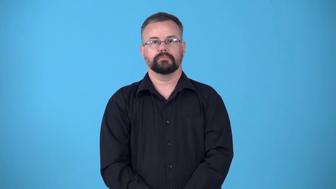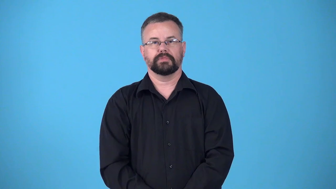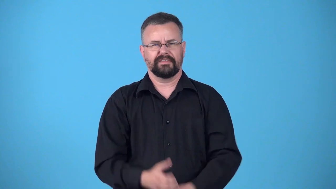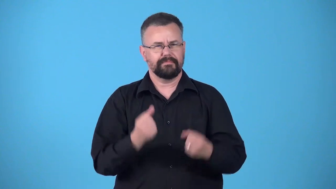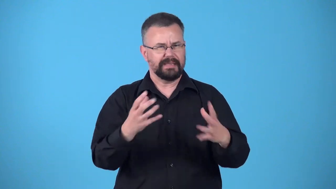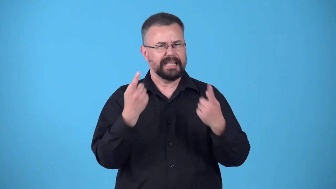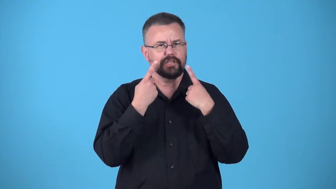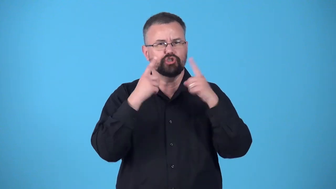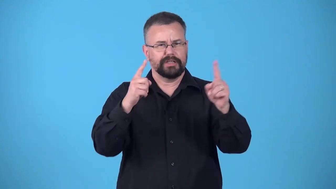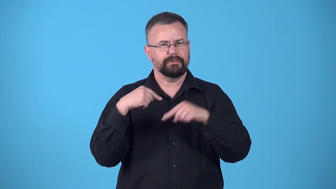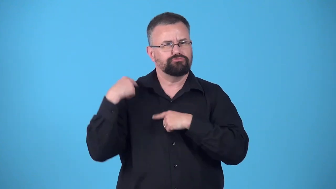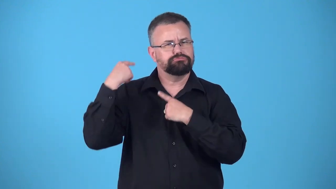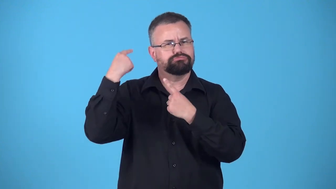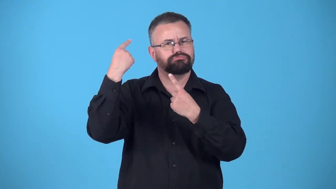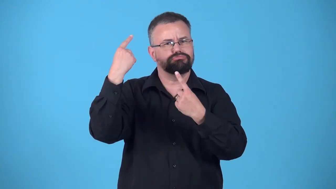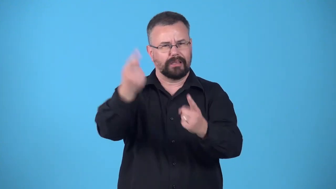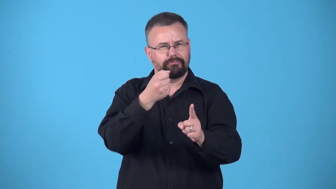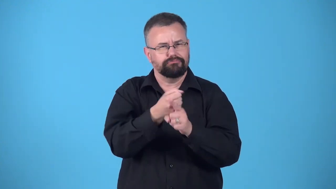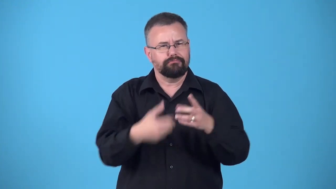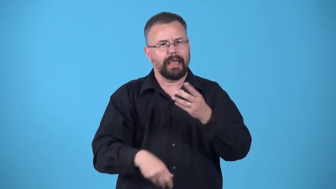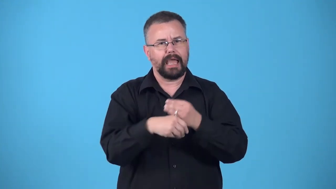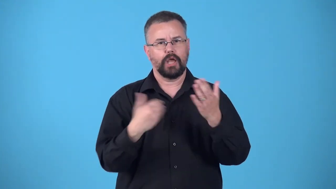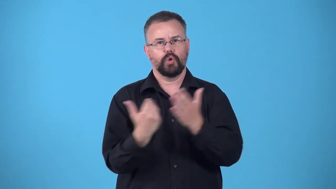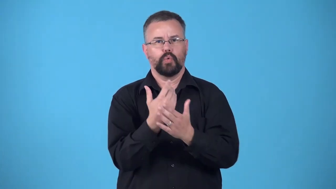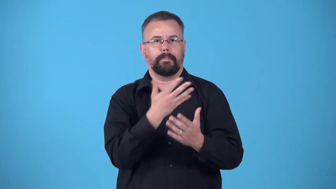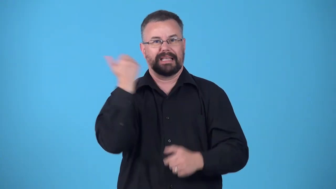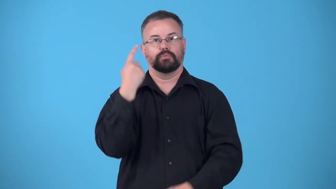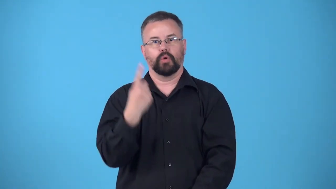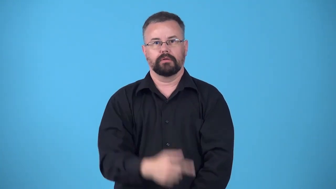crown